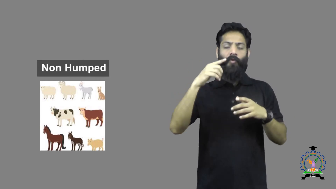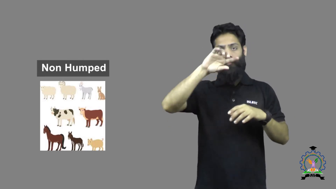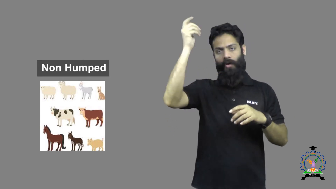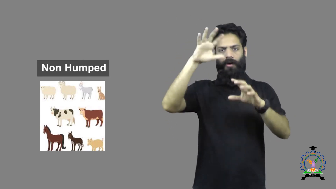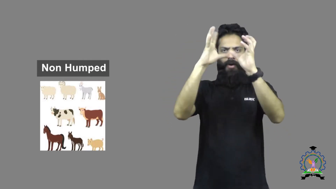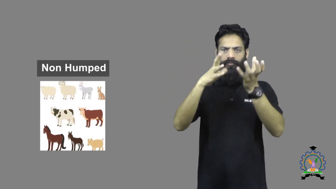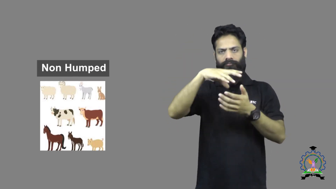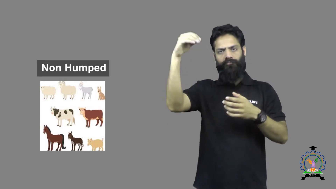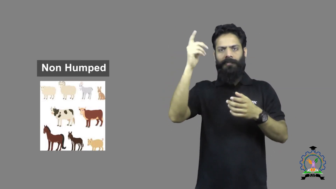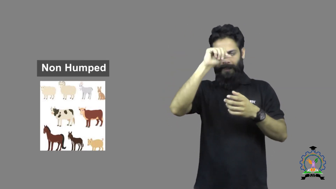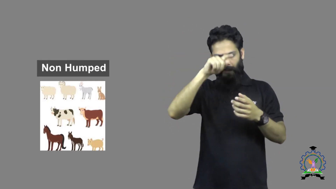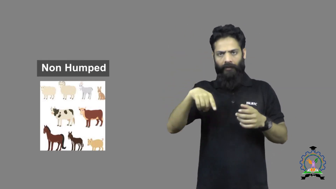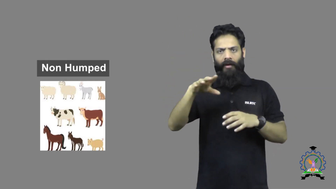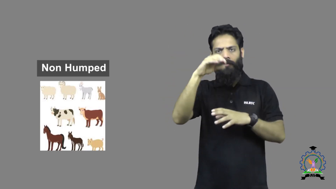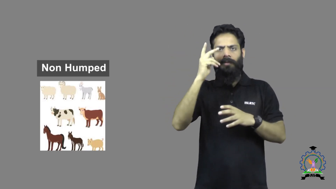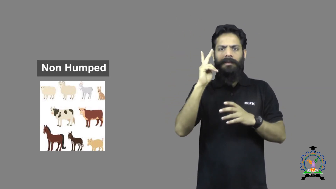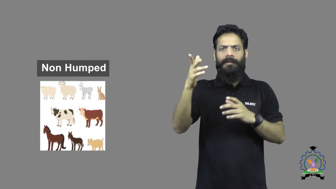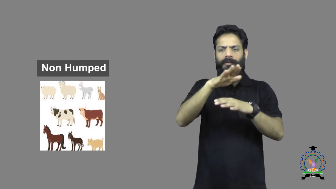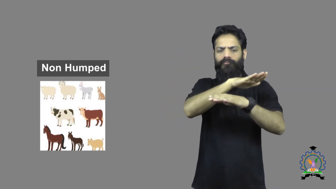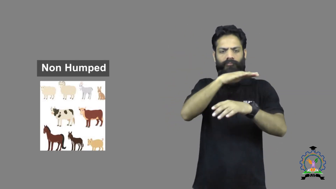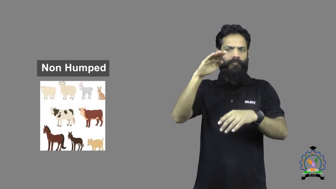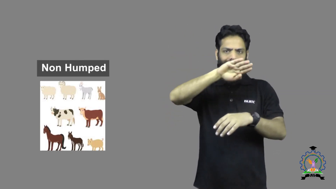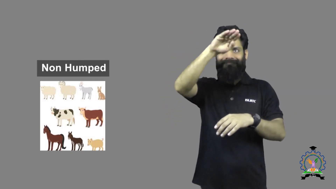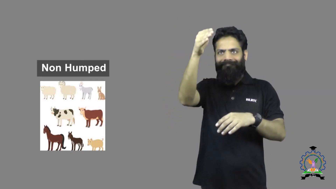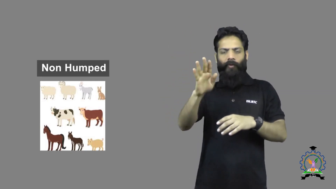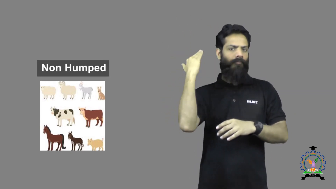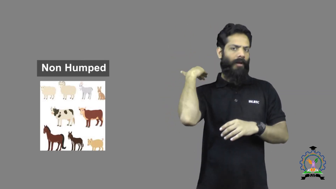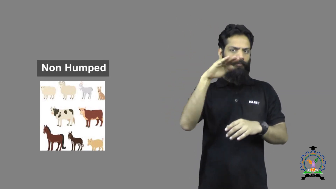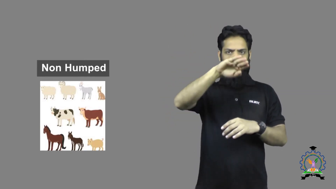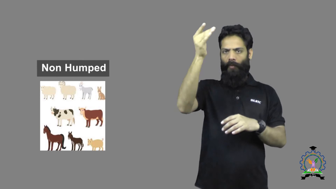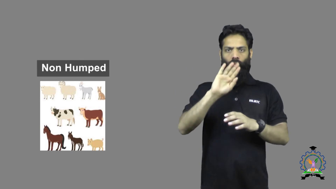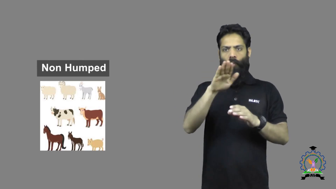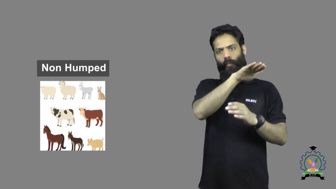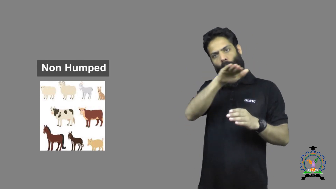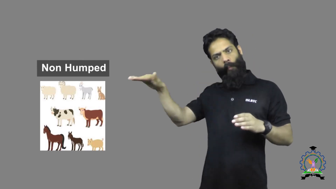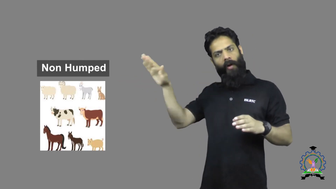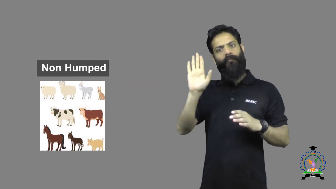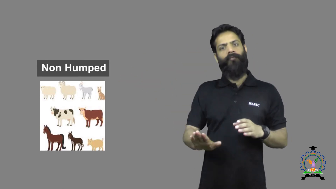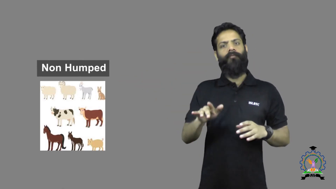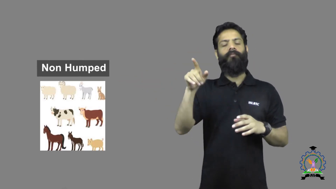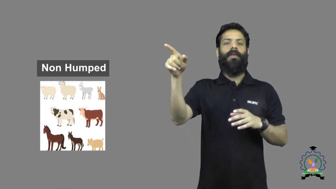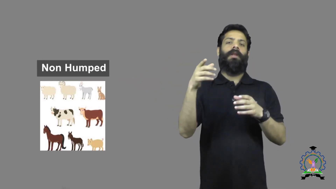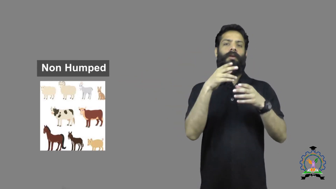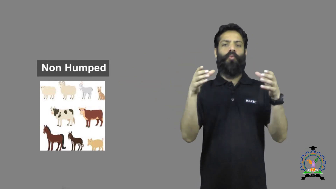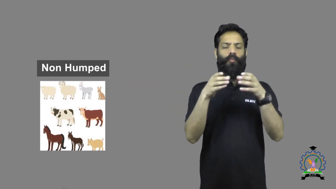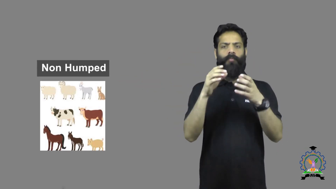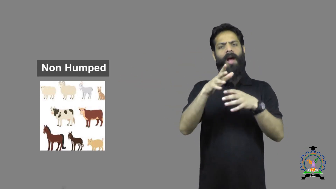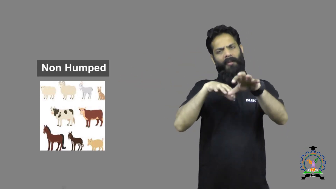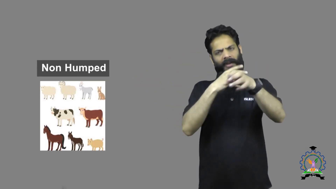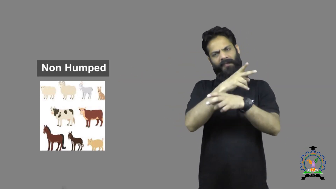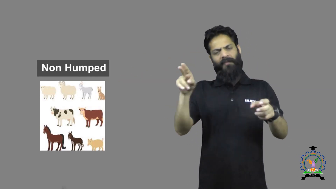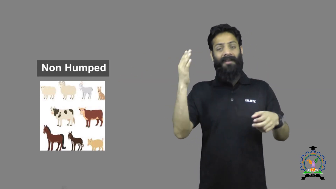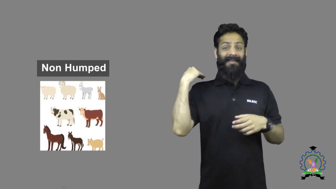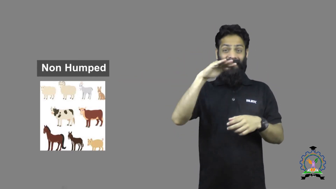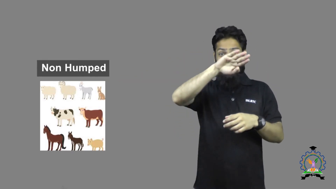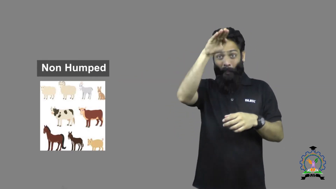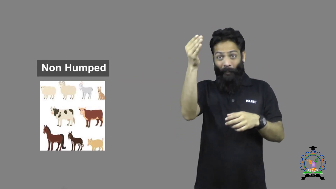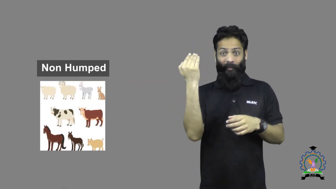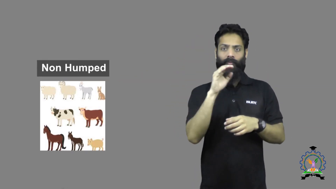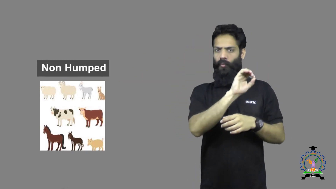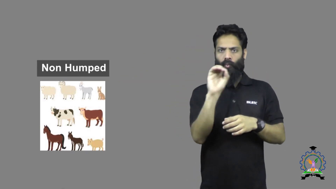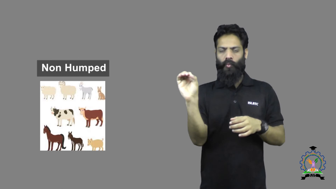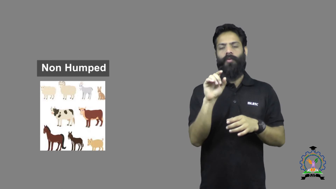Non Humped